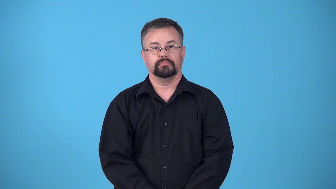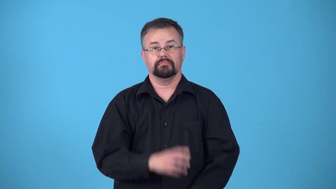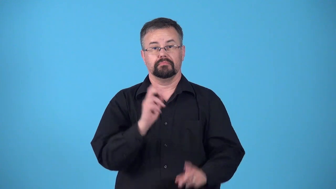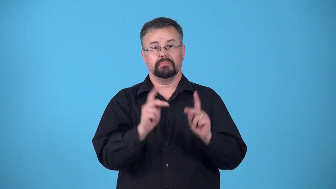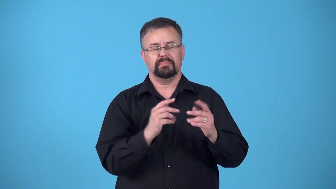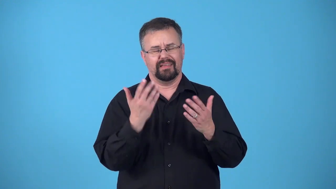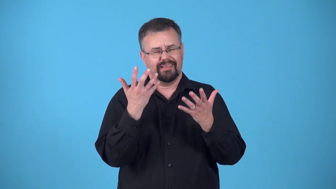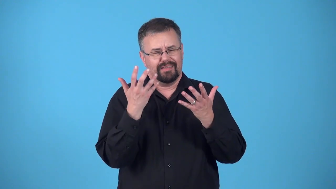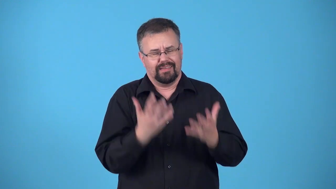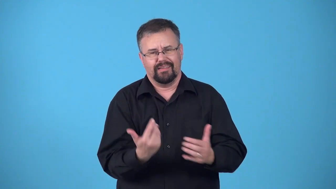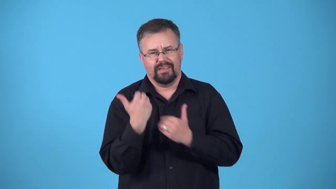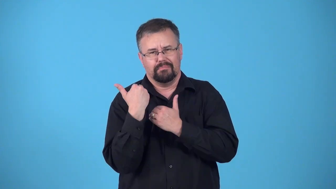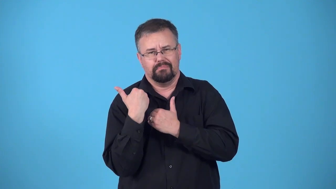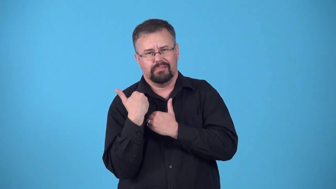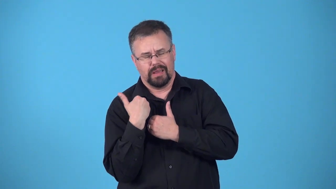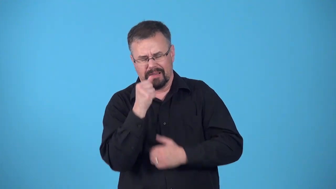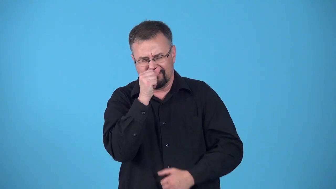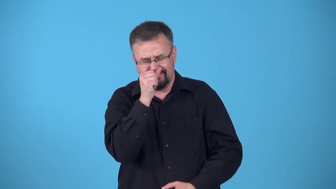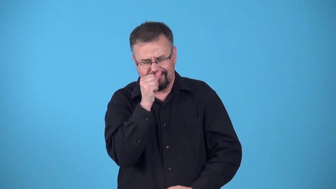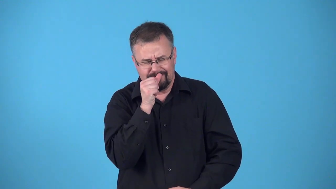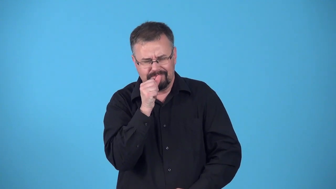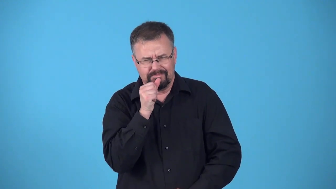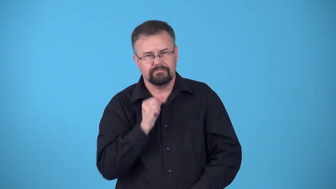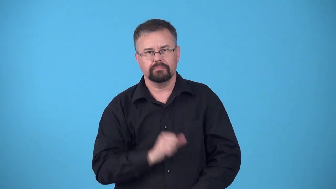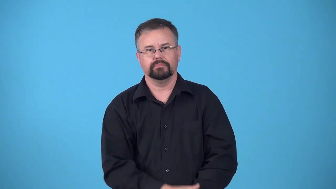uneasy lies the head that wears the crown